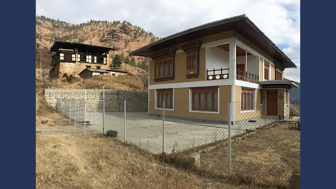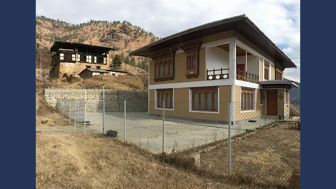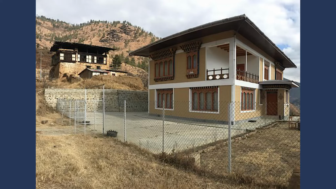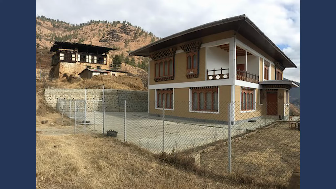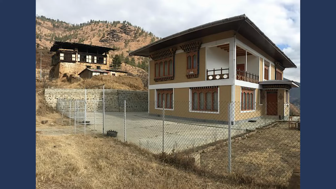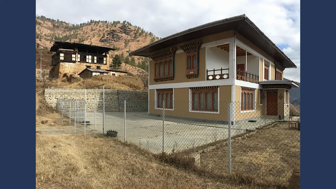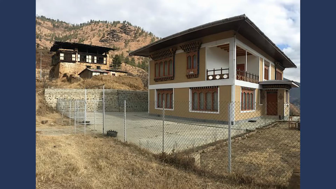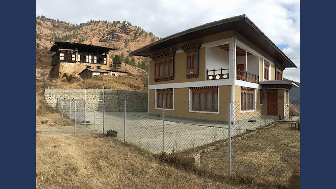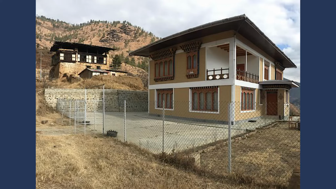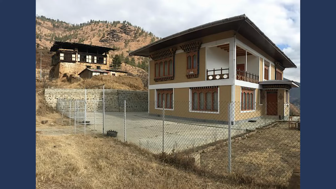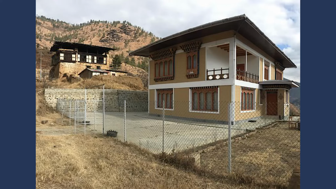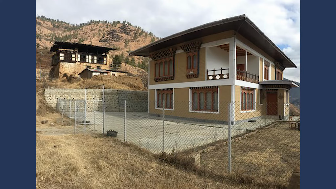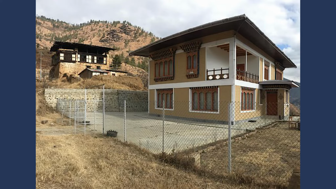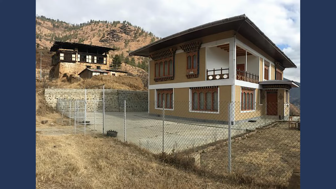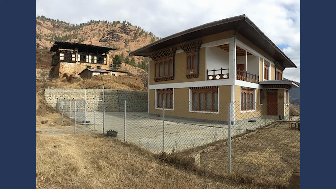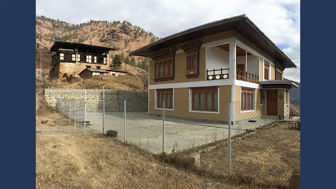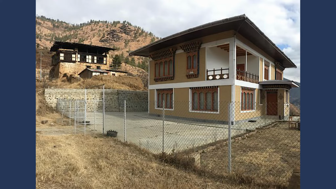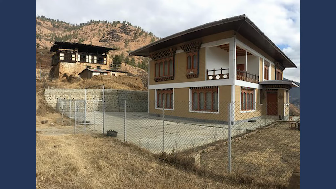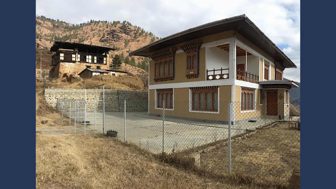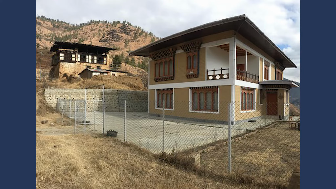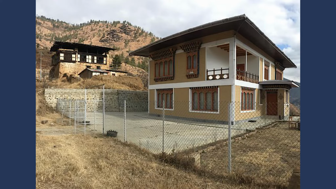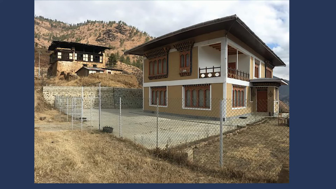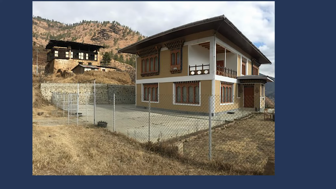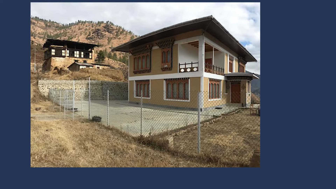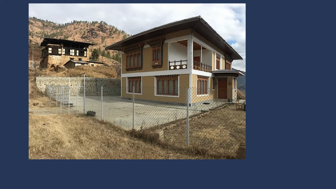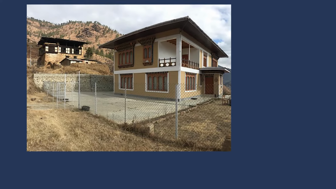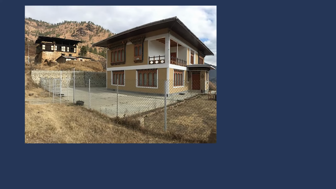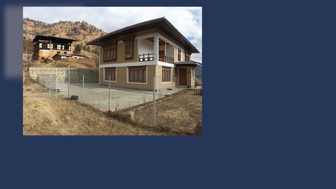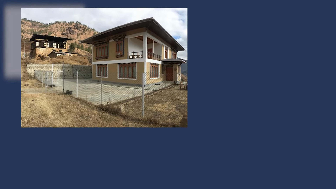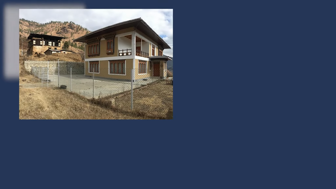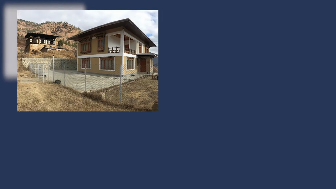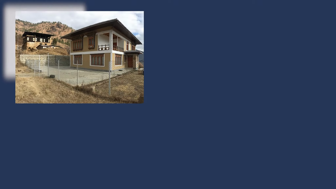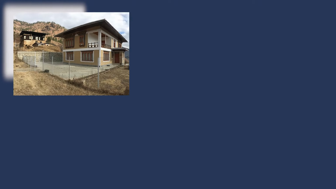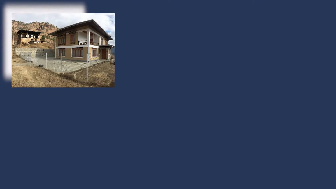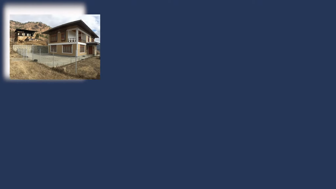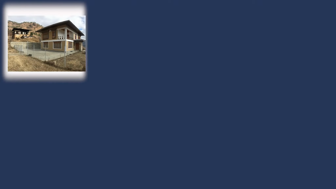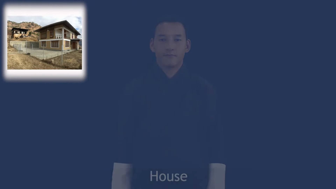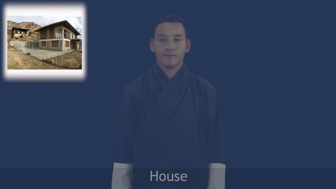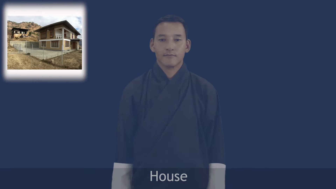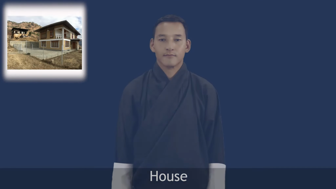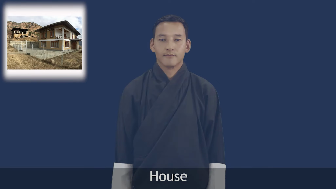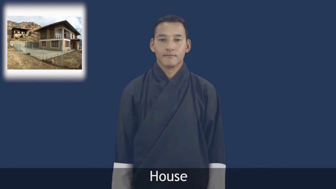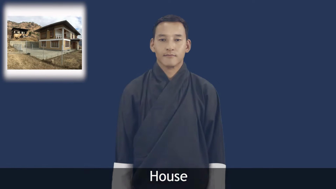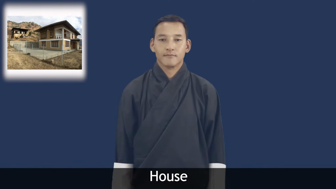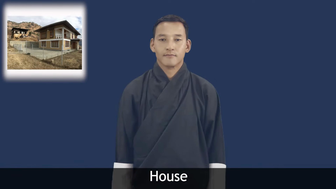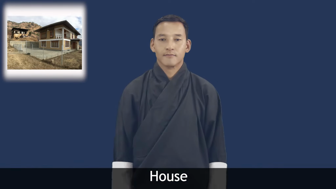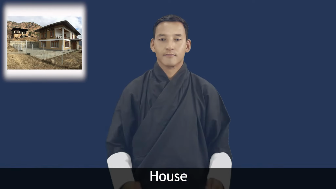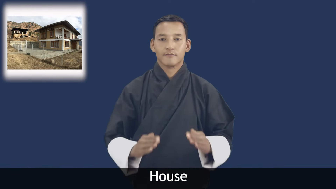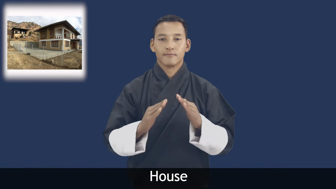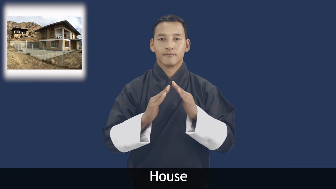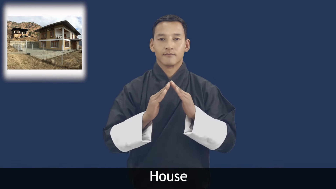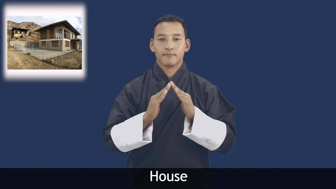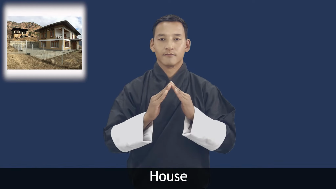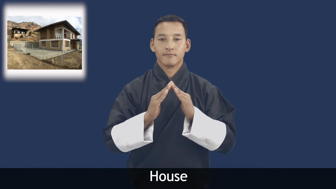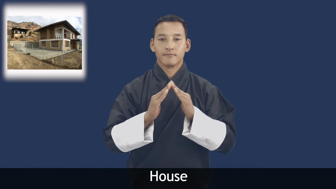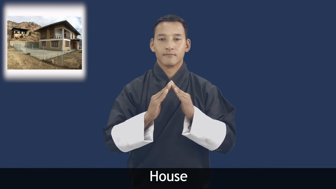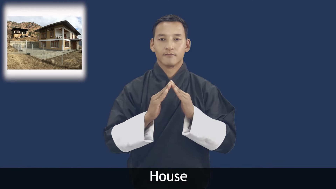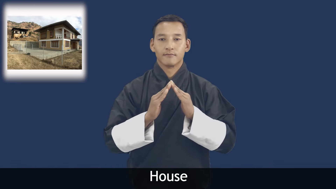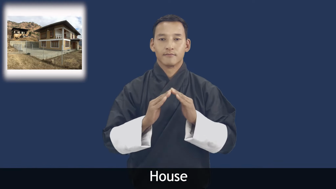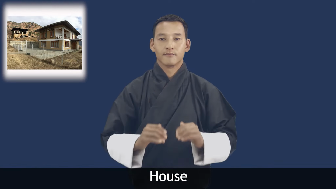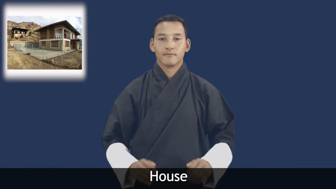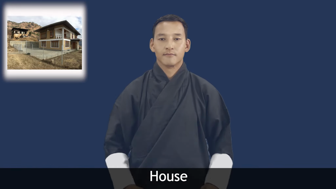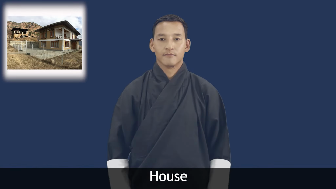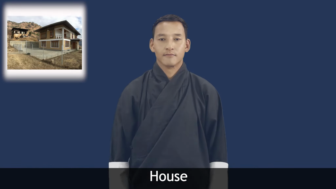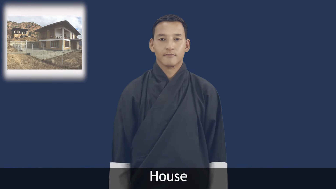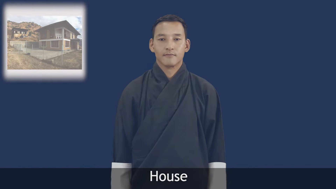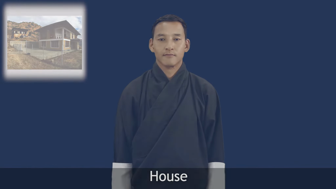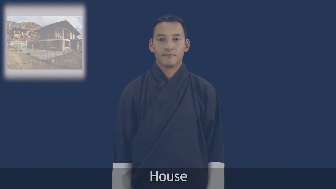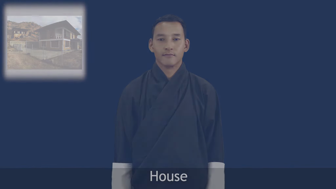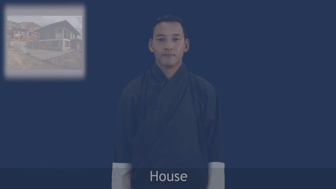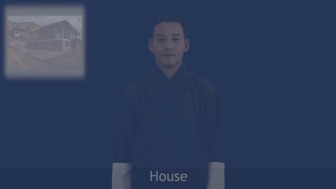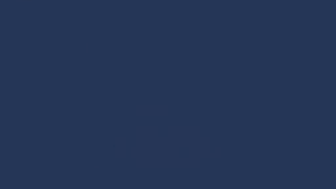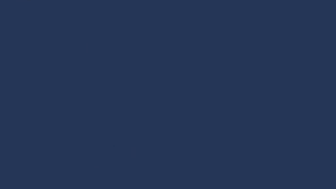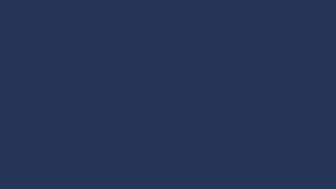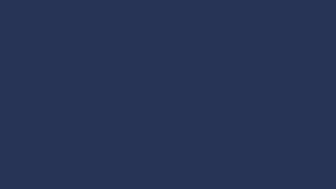House